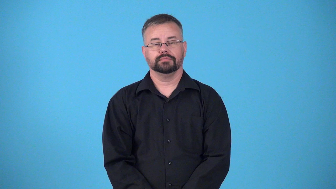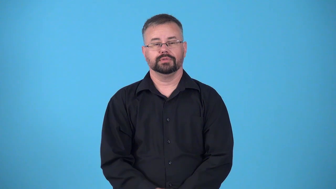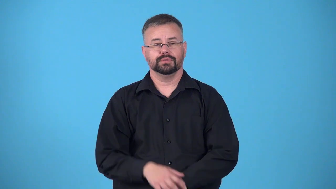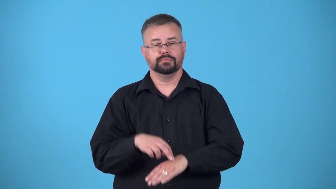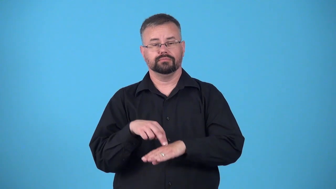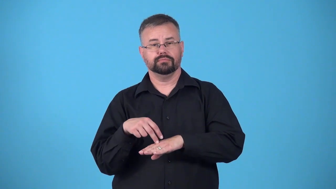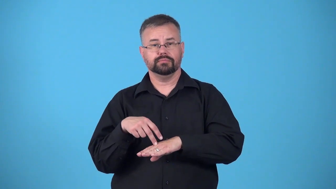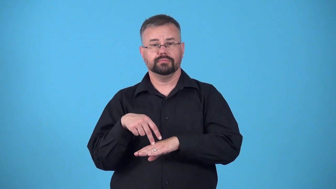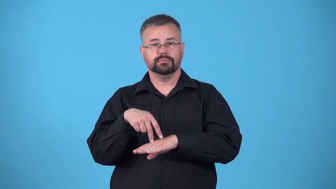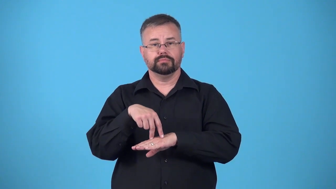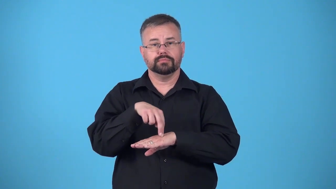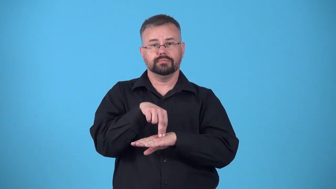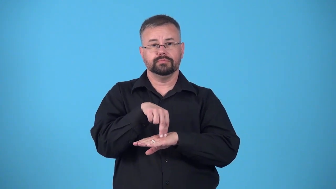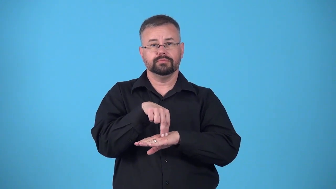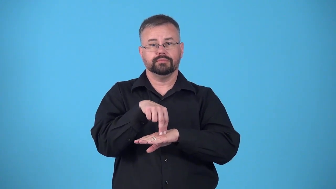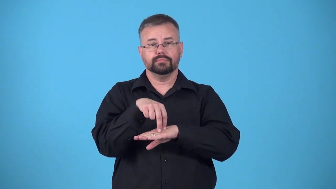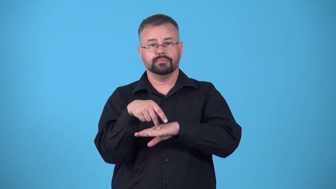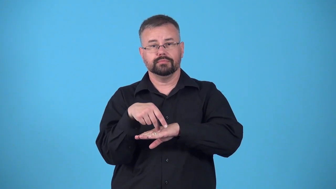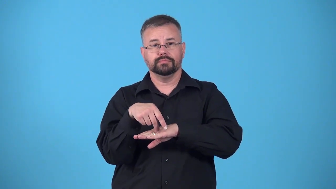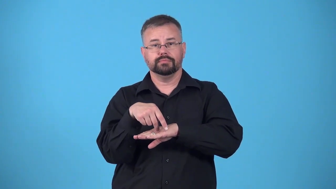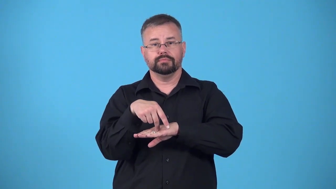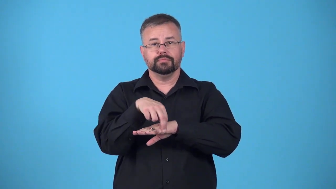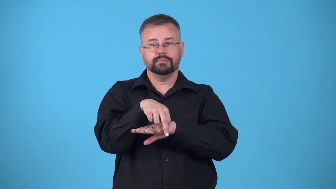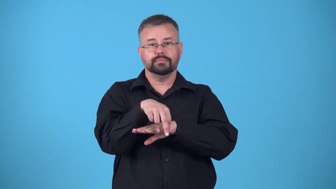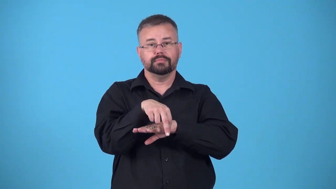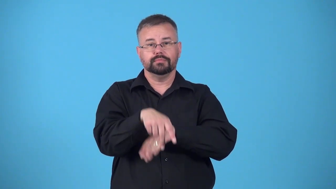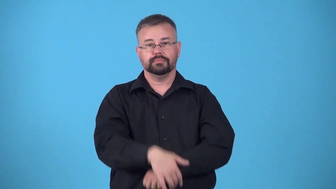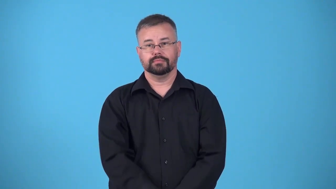shimmy walk